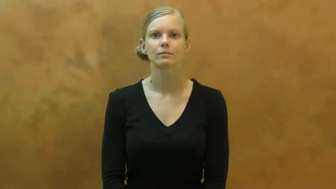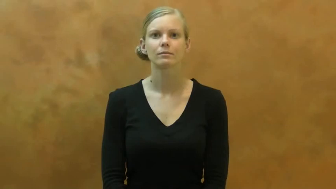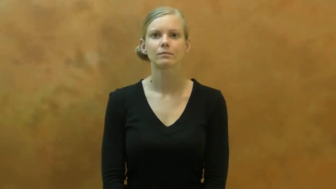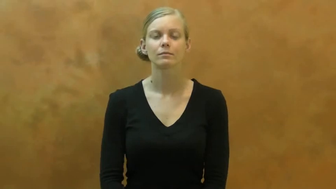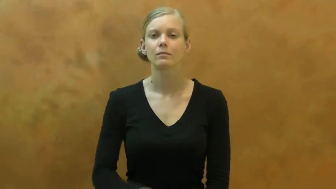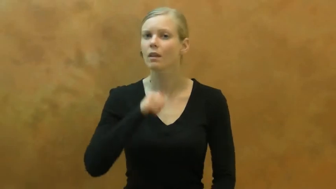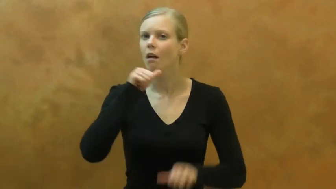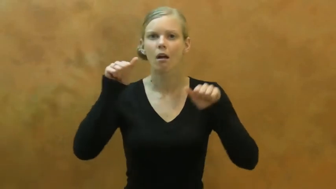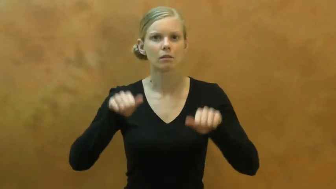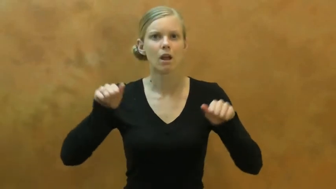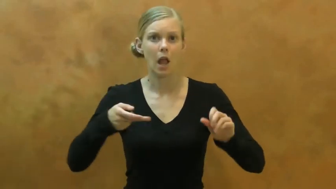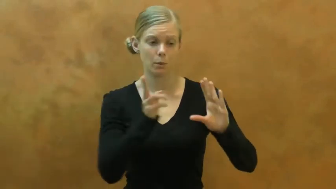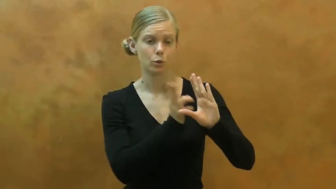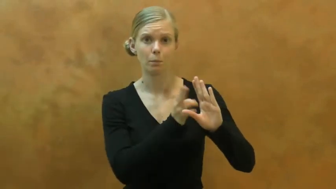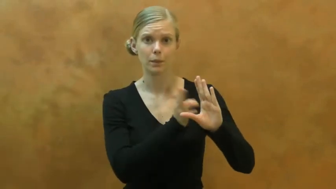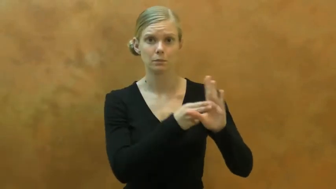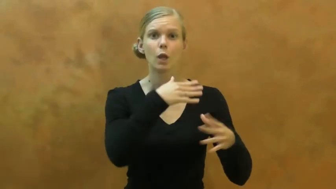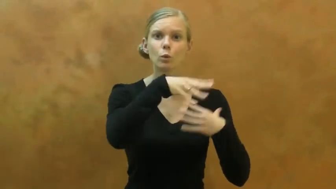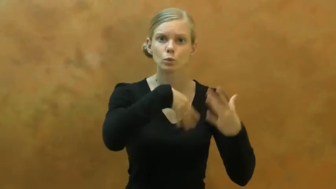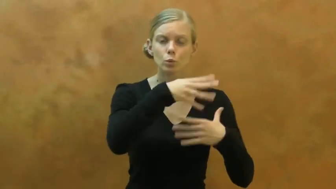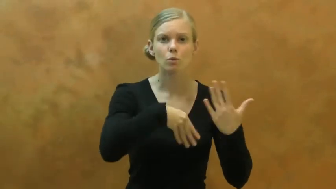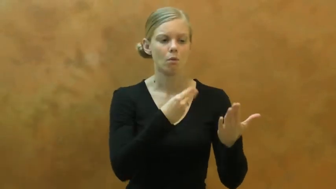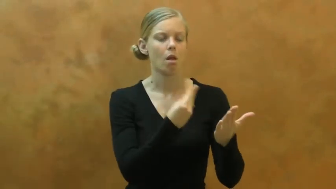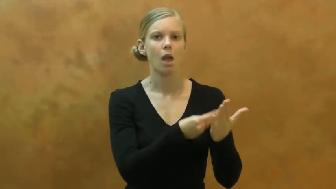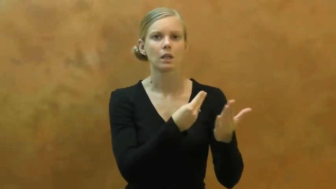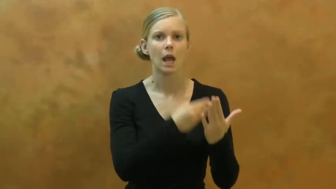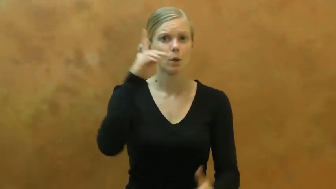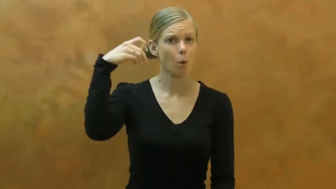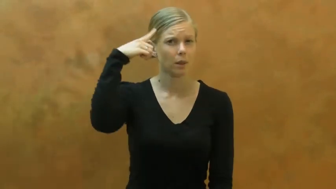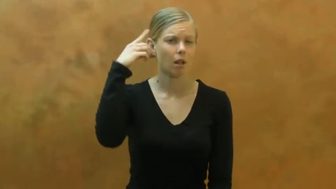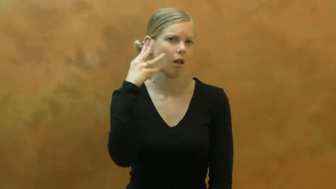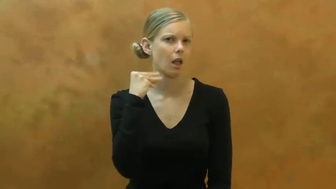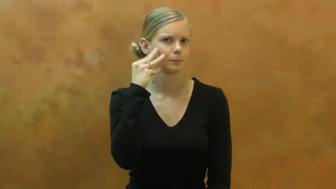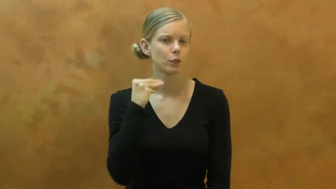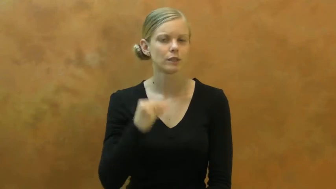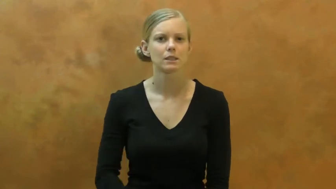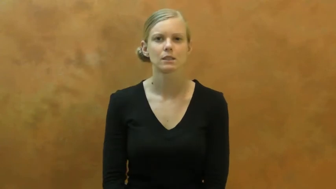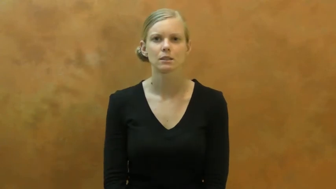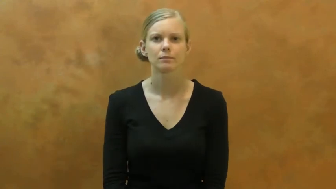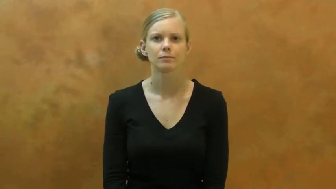social exclusion